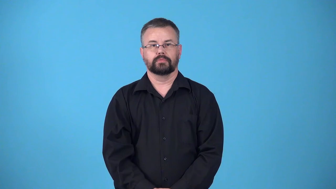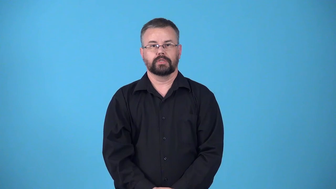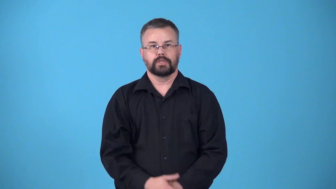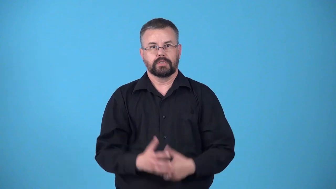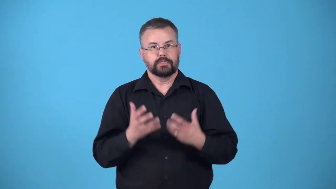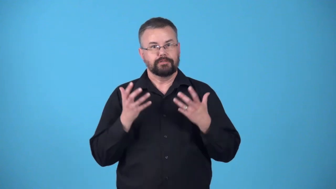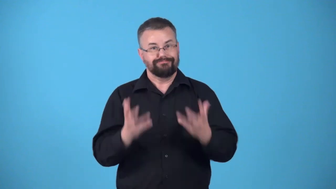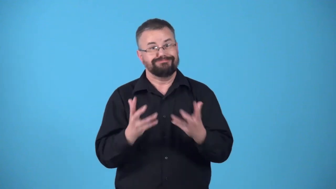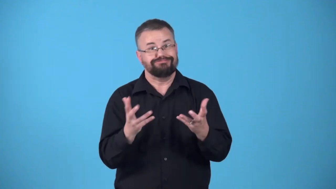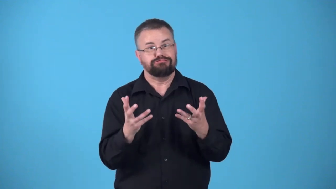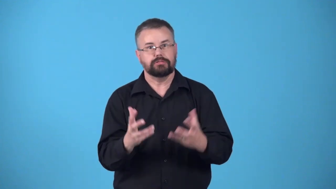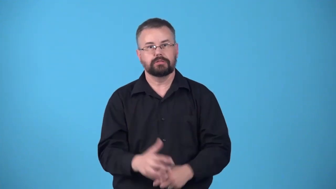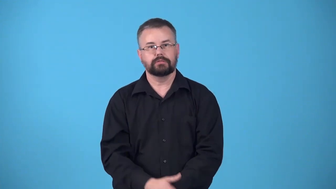for the love of pete